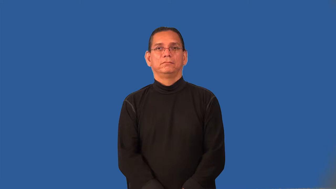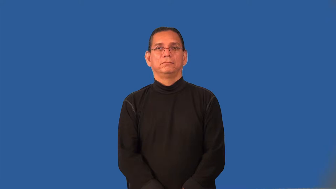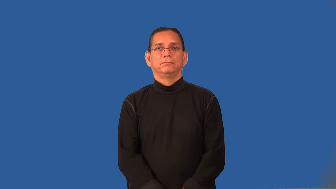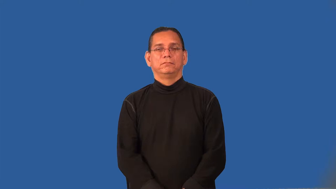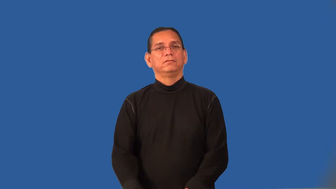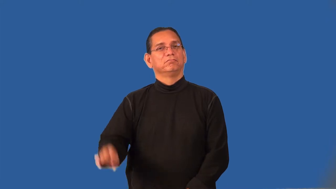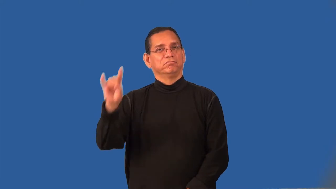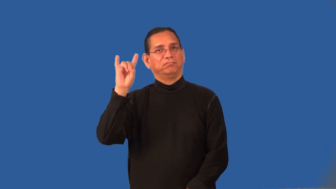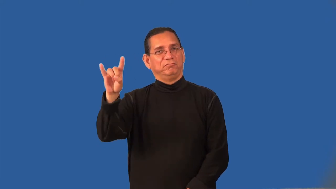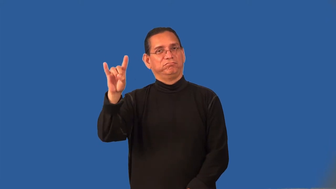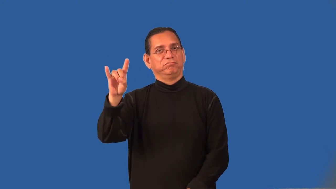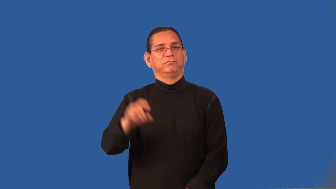punk-music